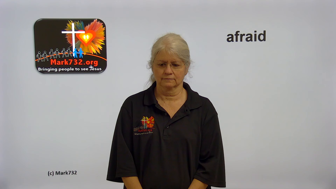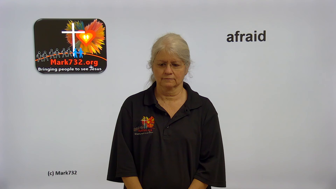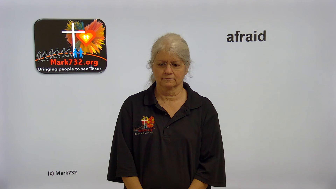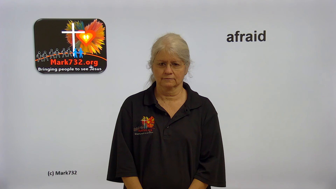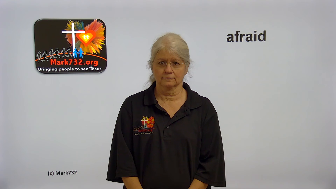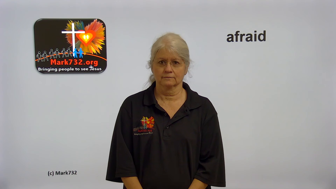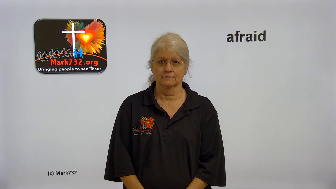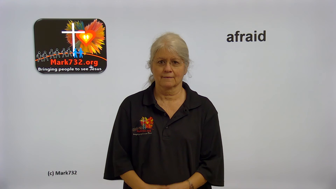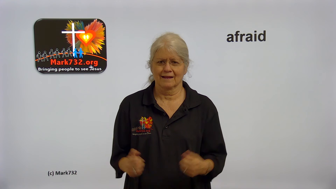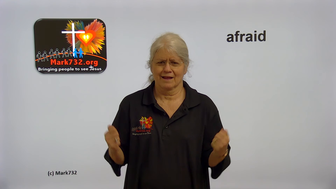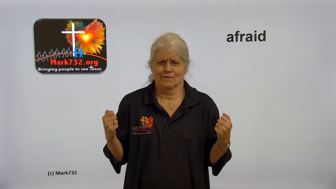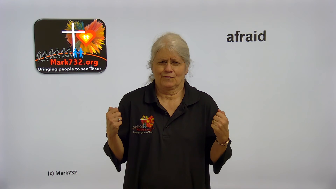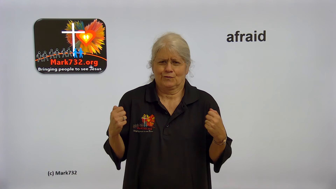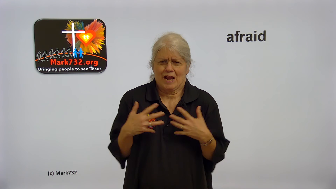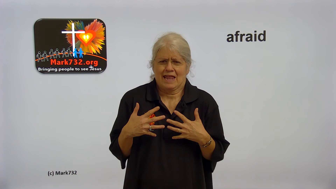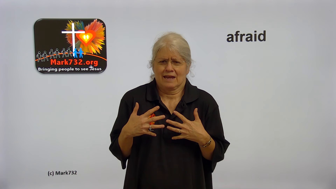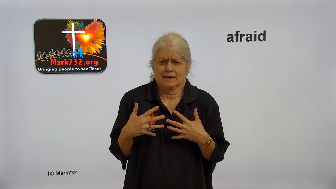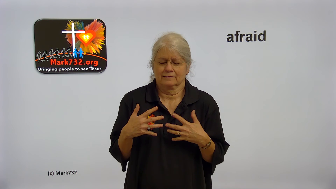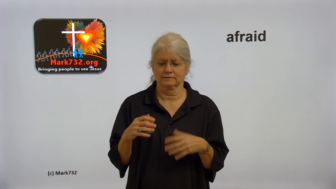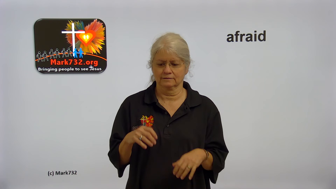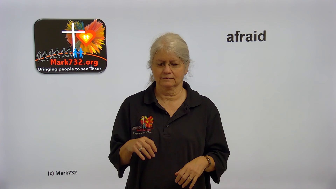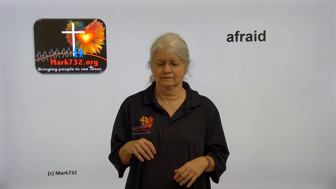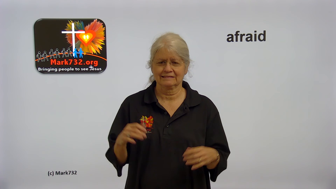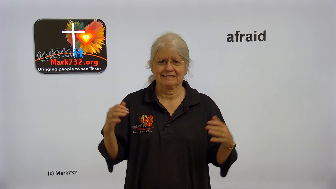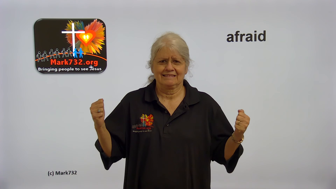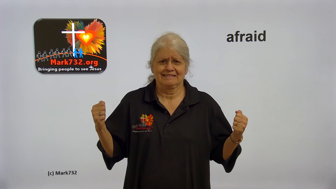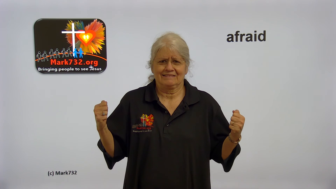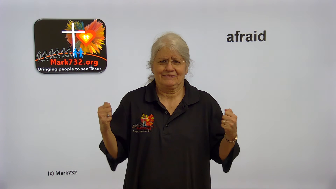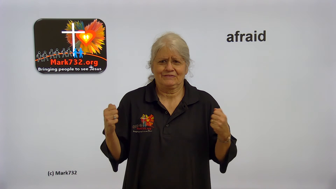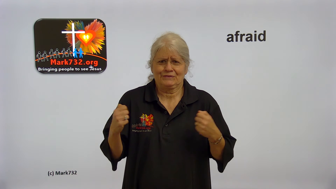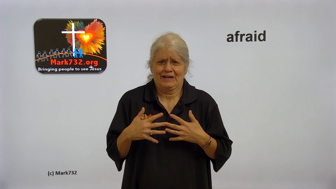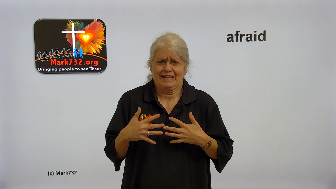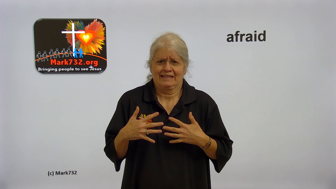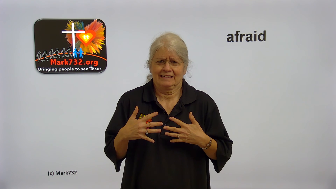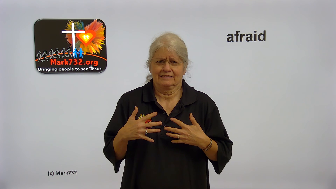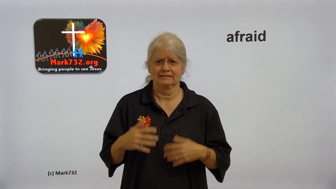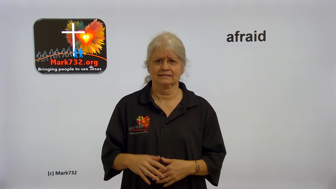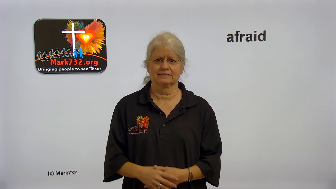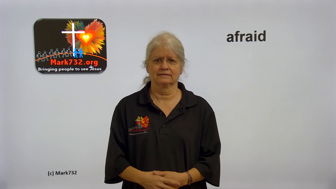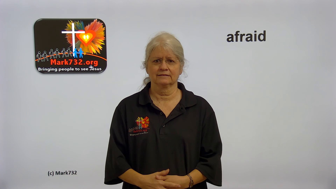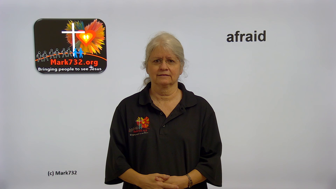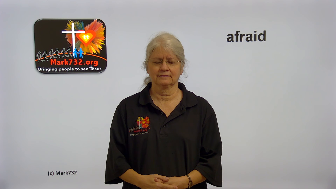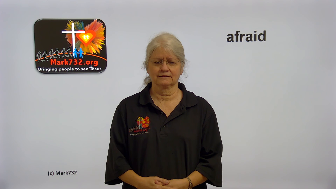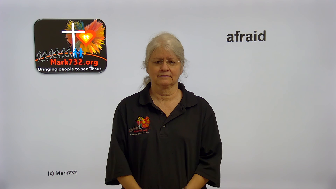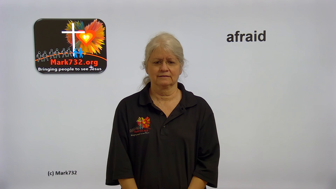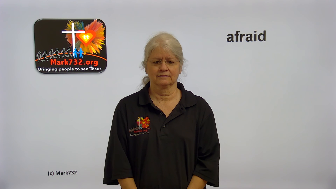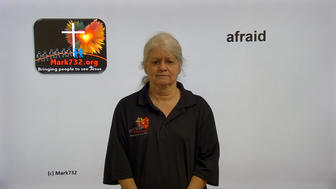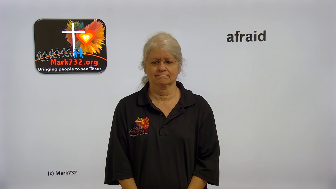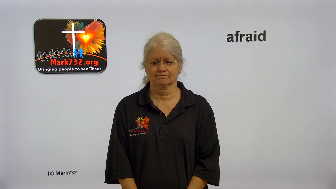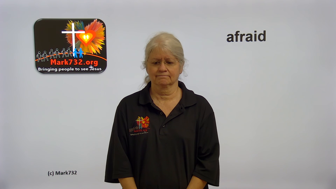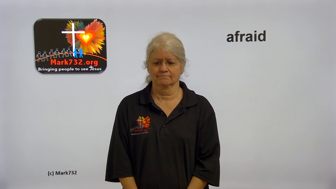afraid